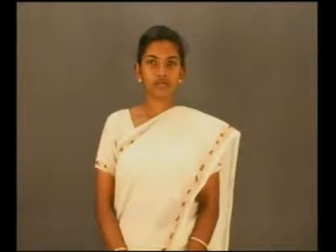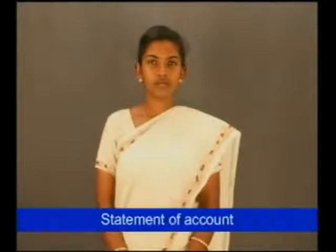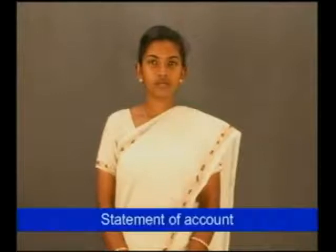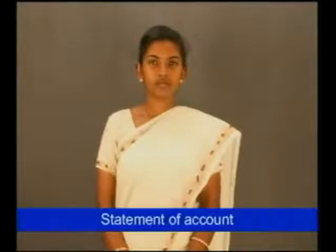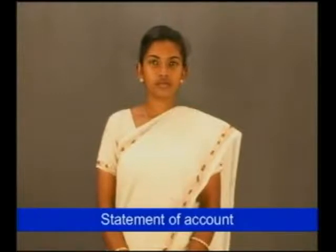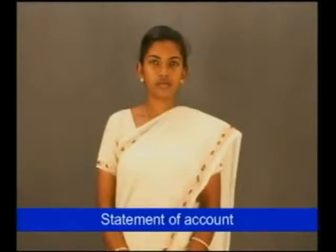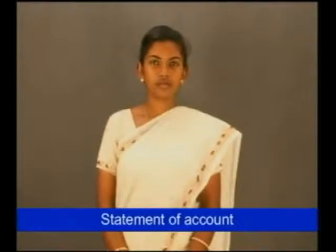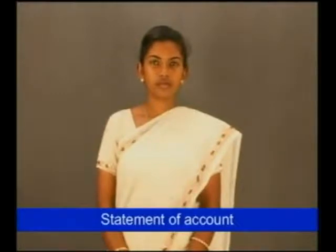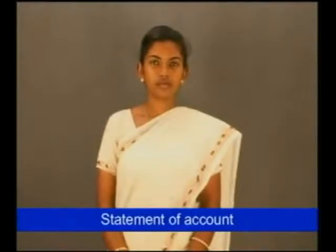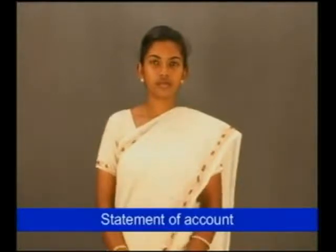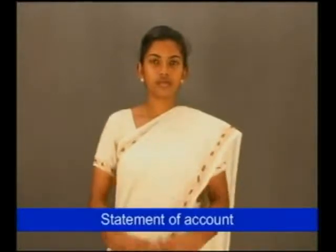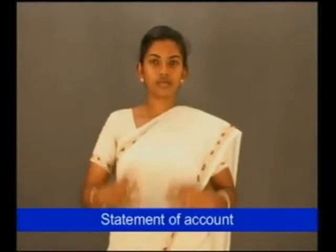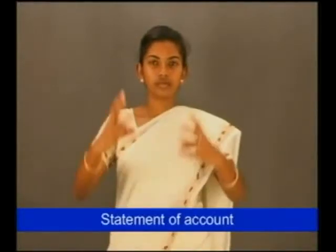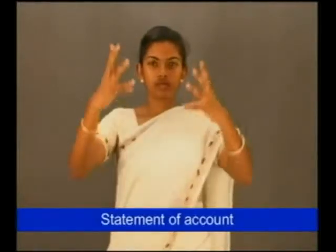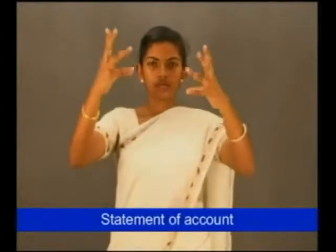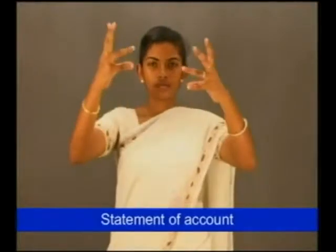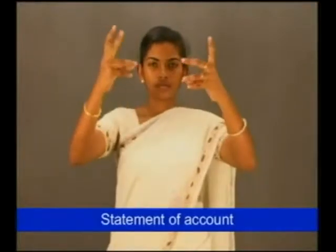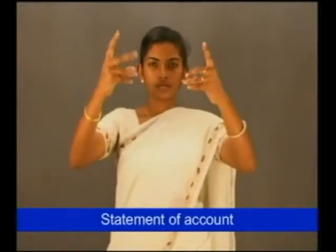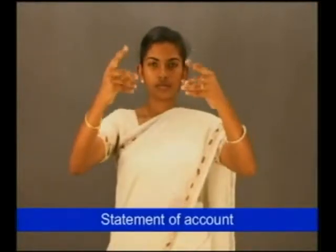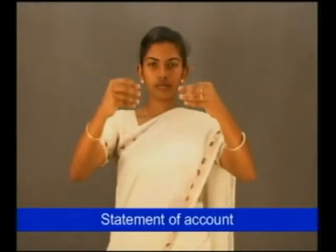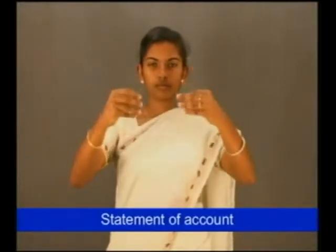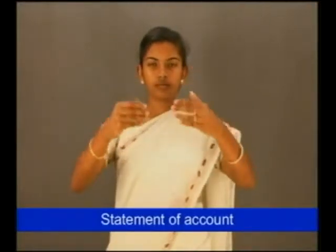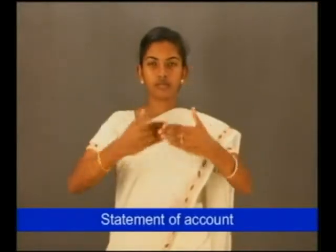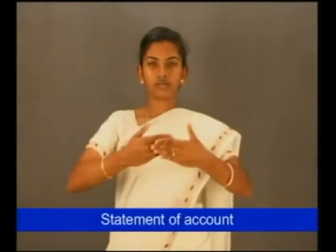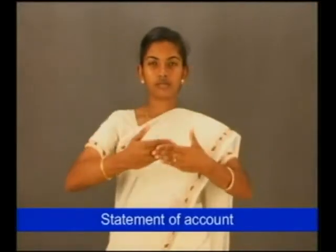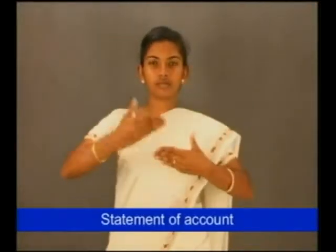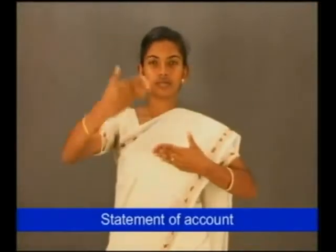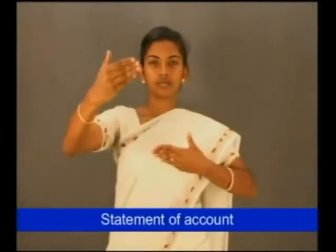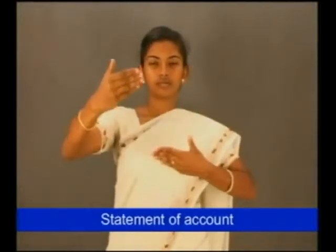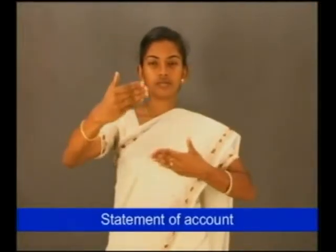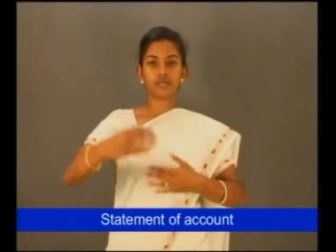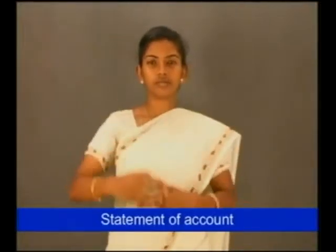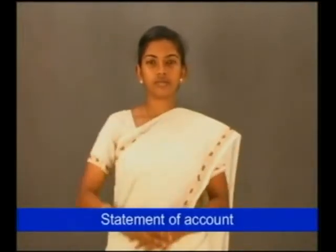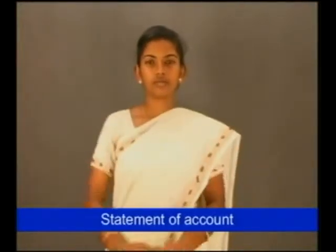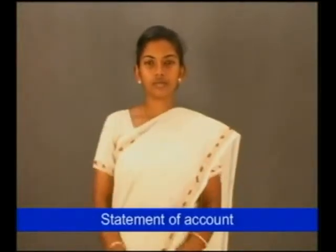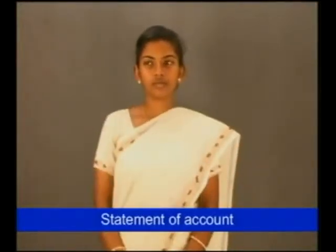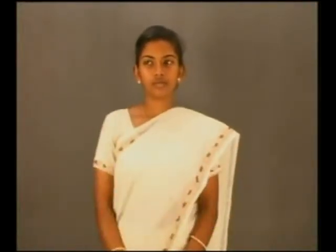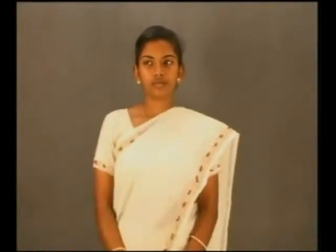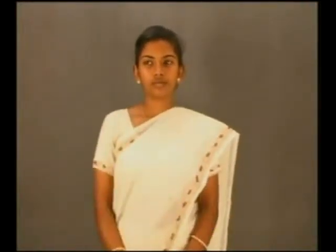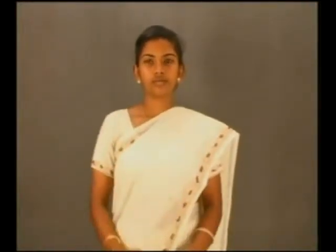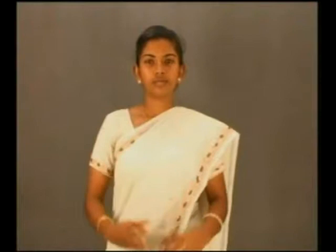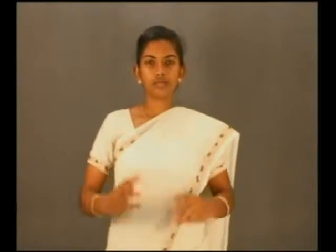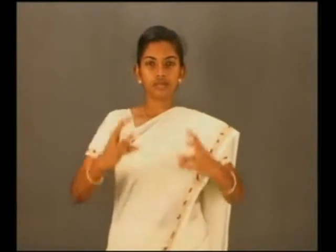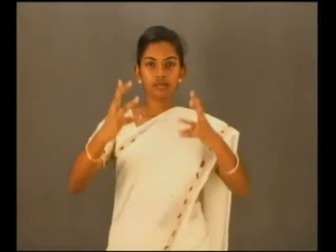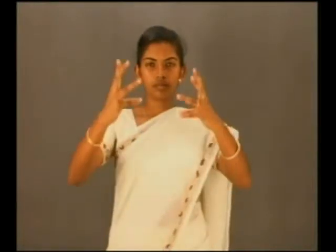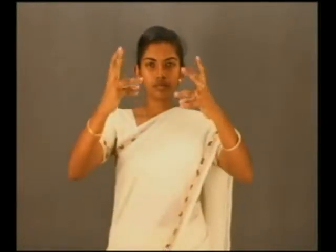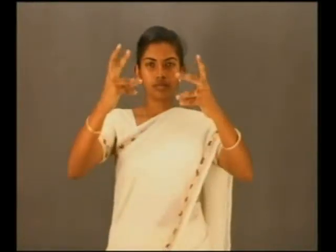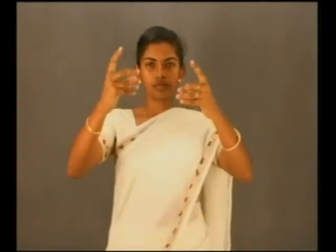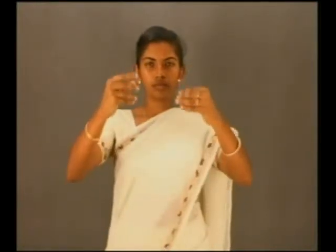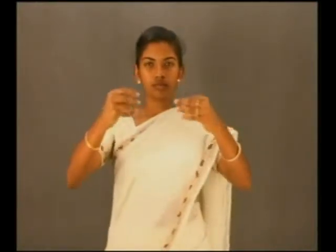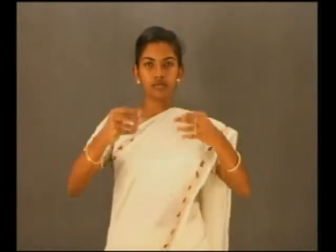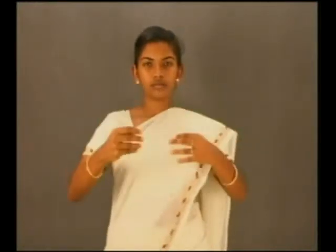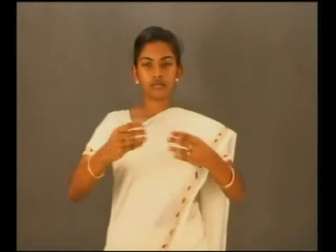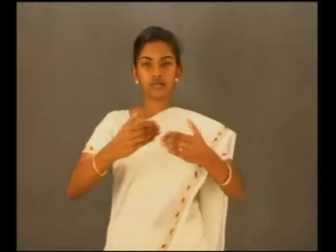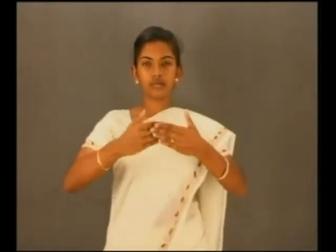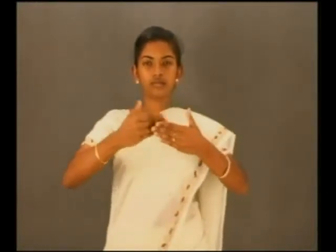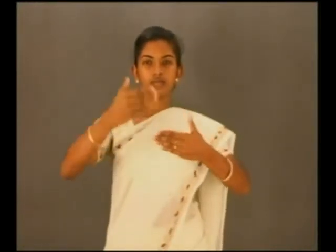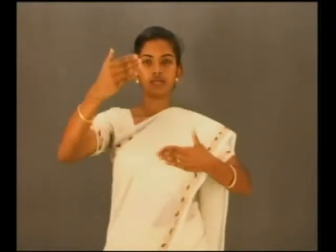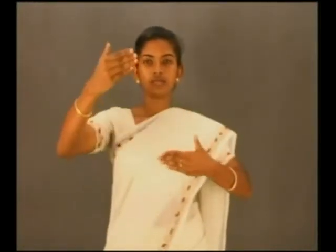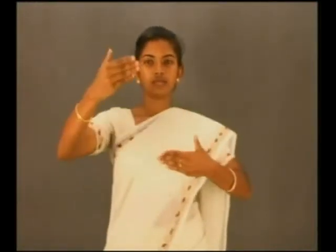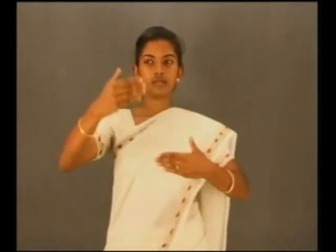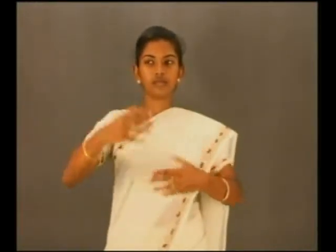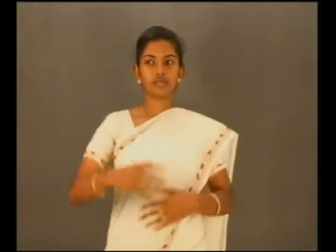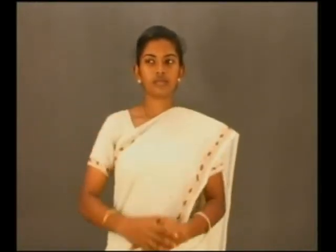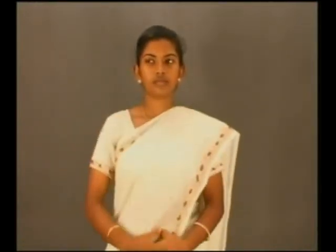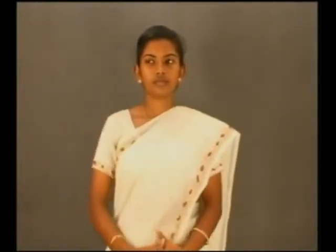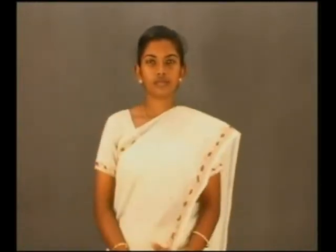Statement Of Account